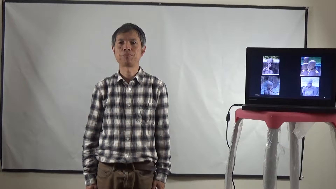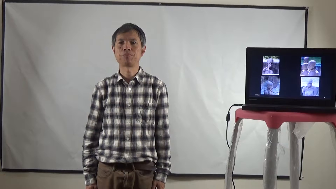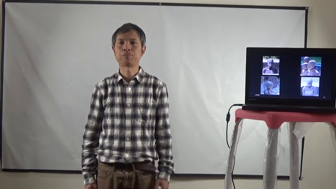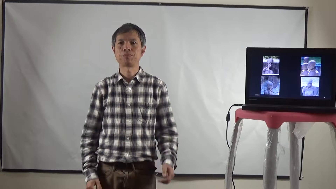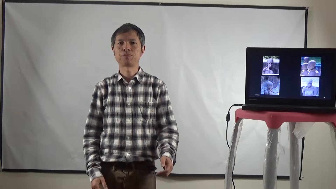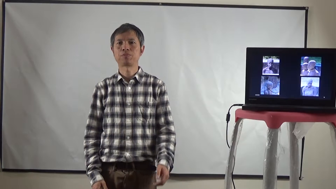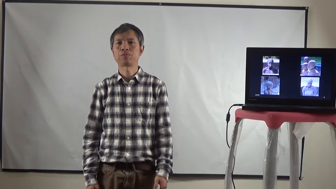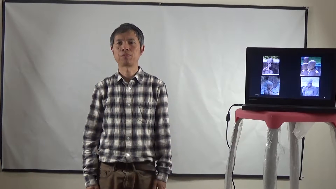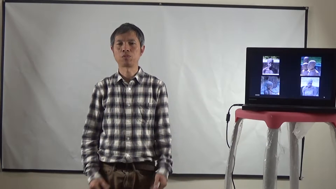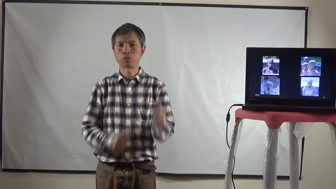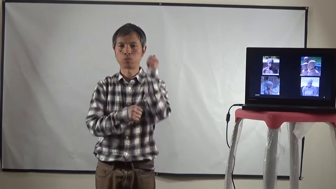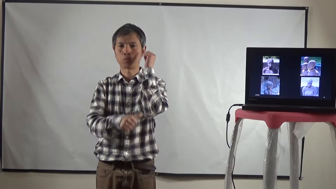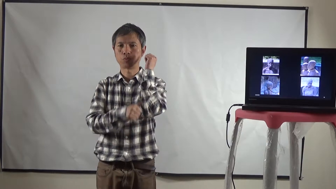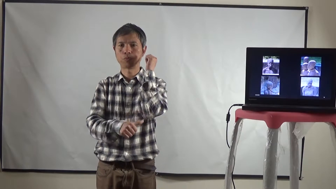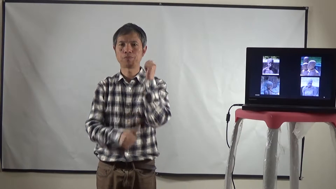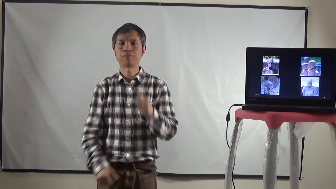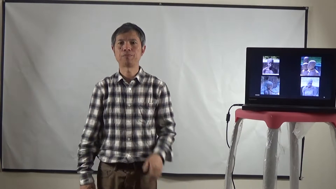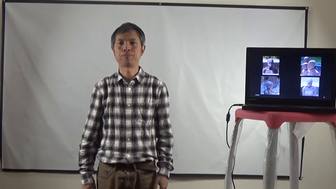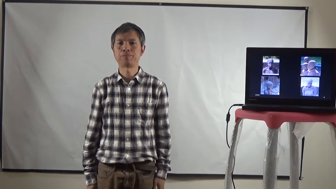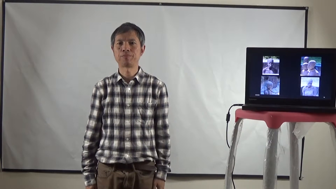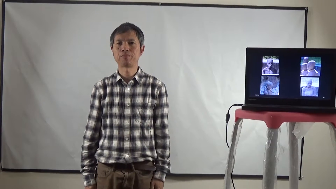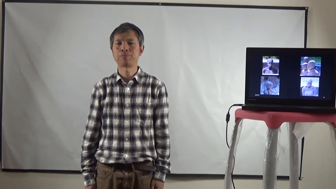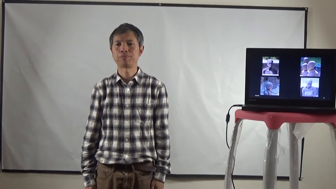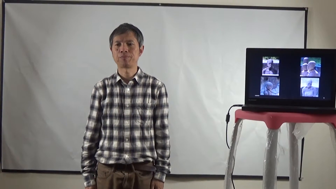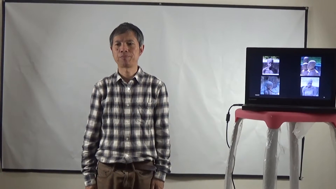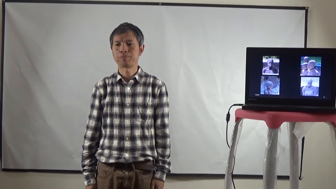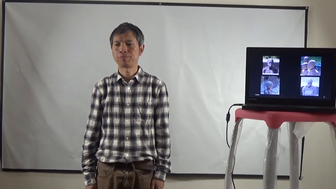slave